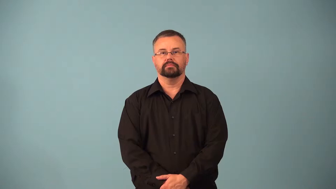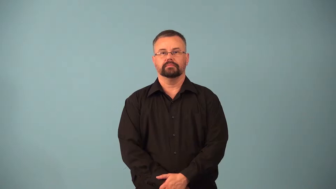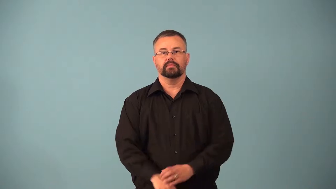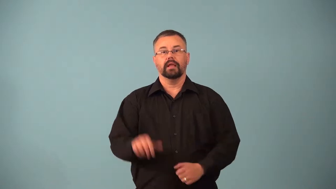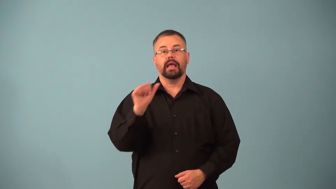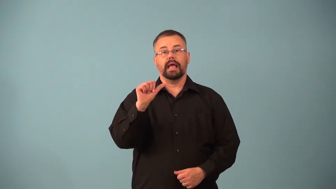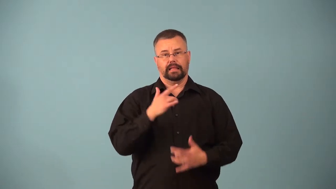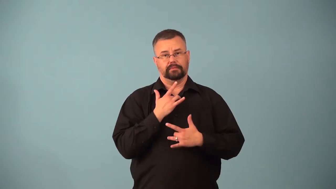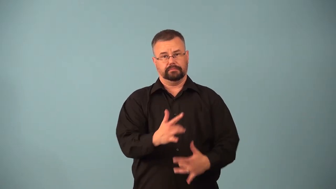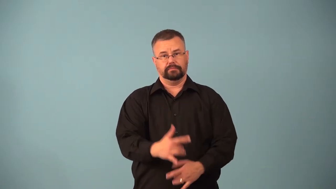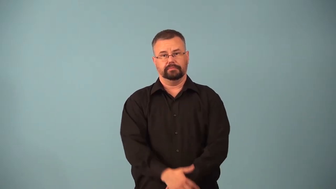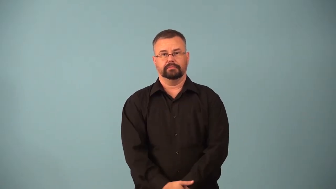athleticism